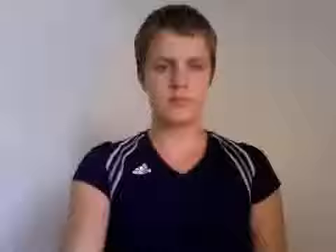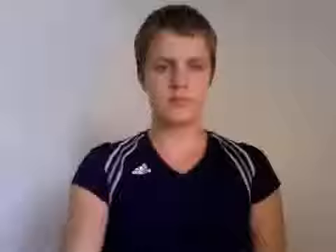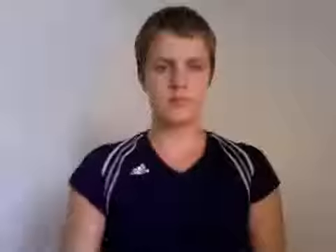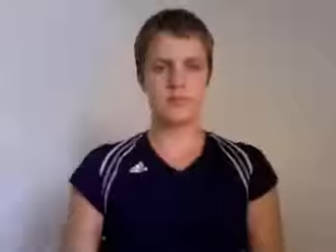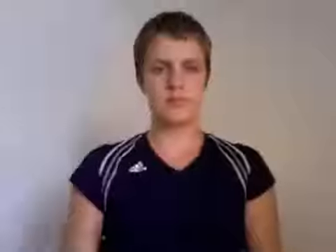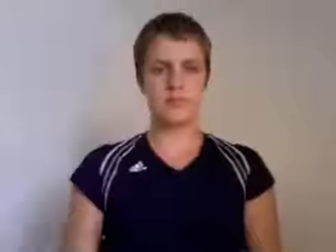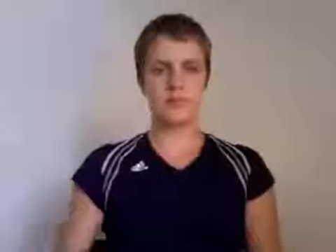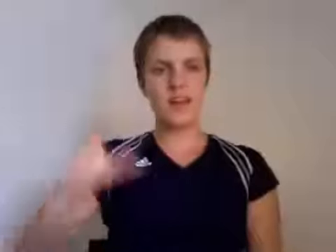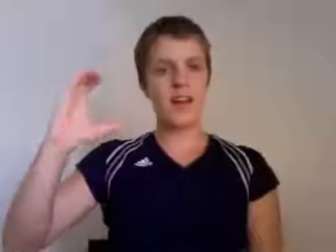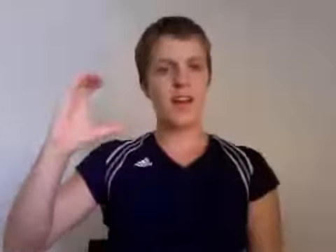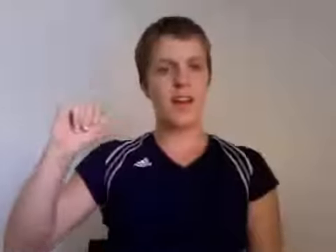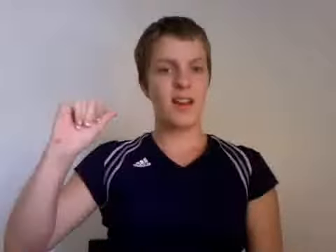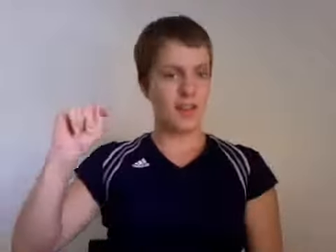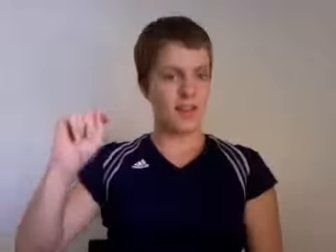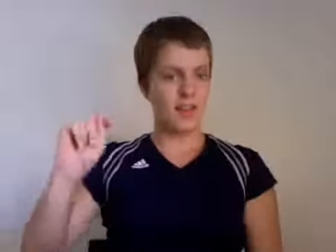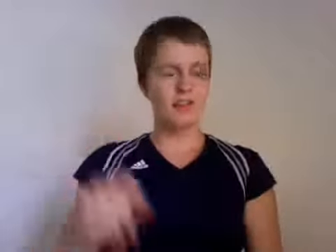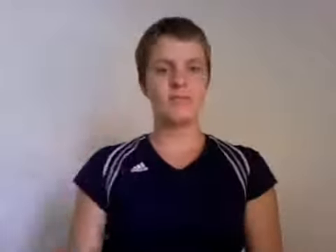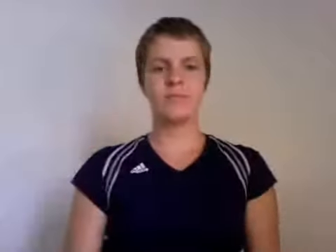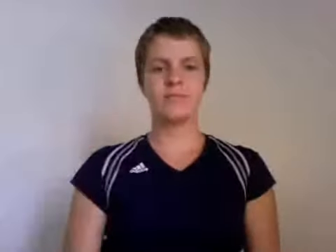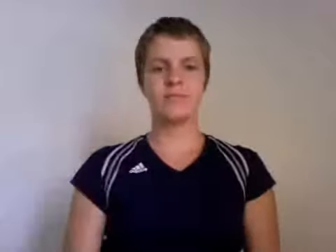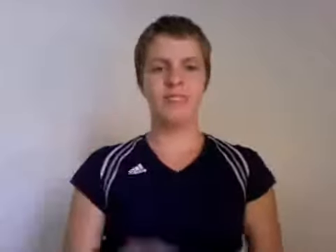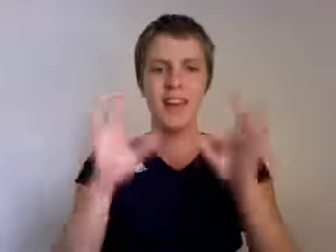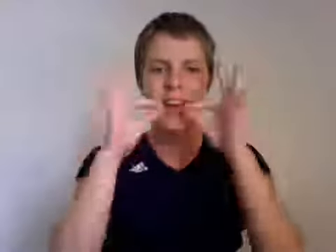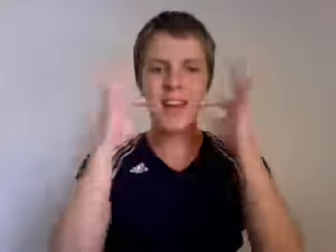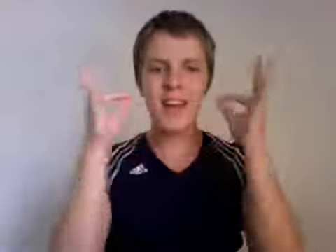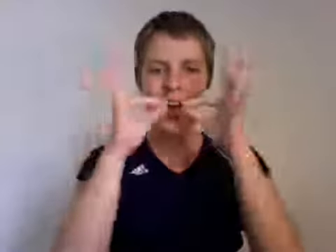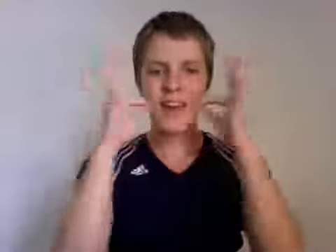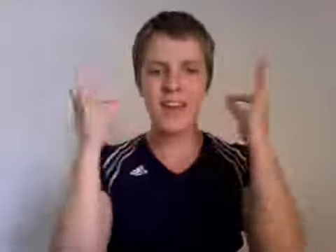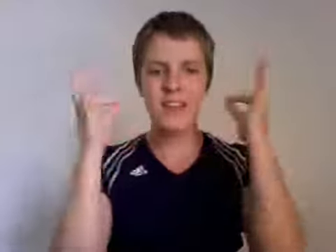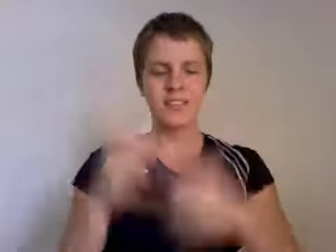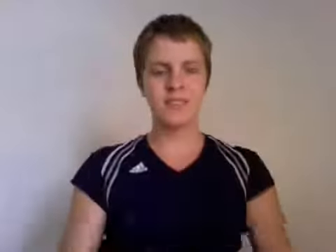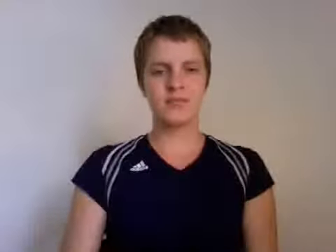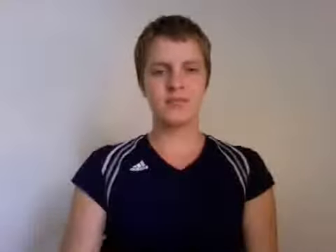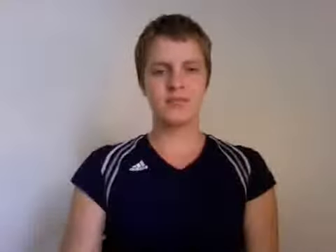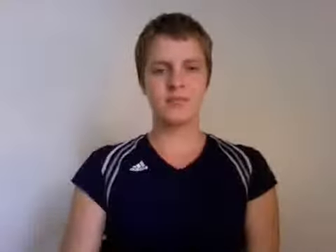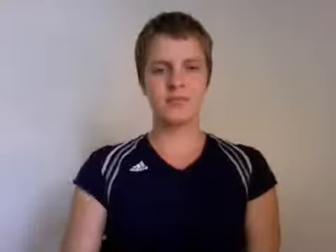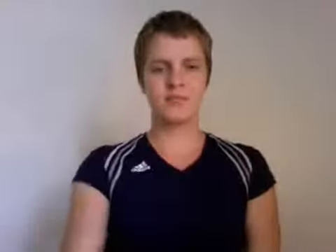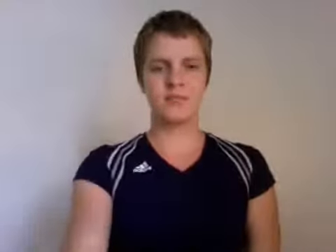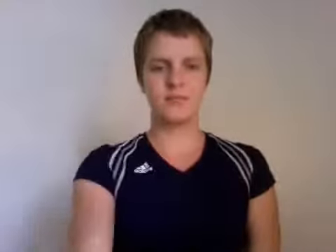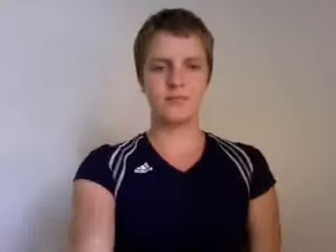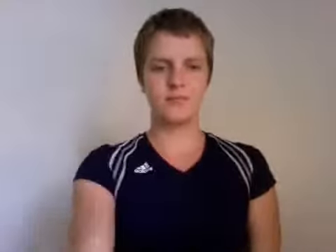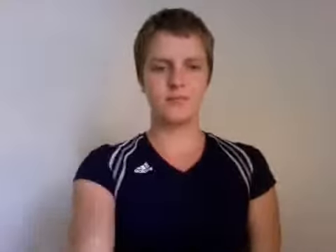Cat